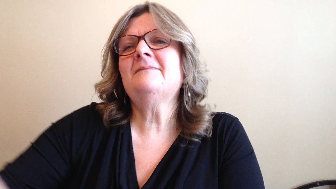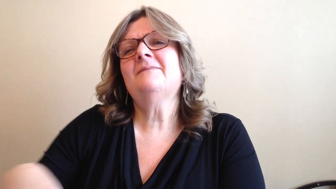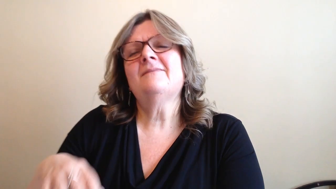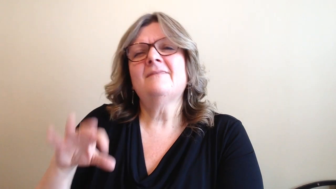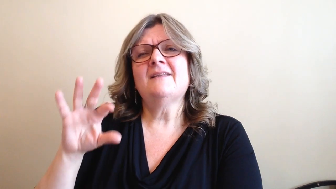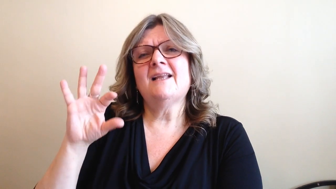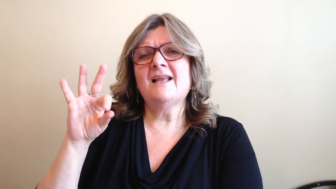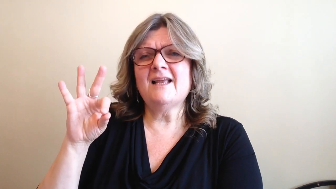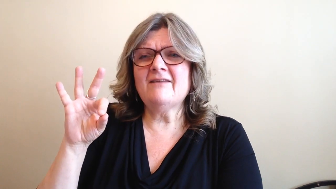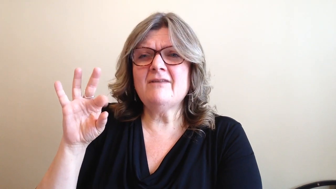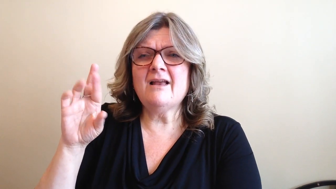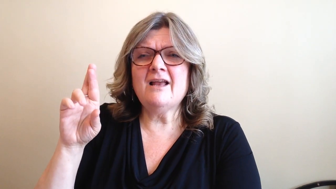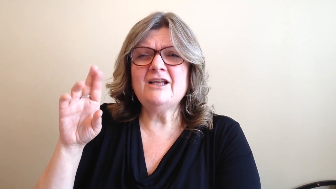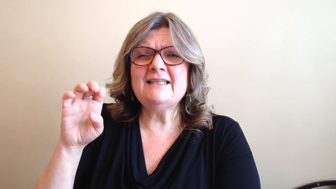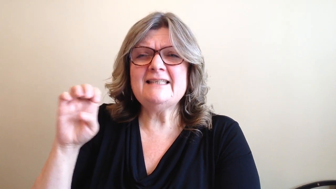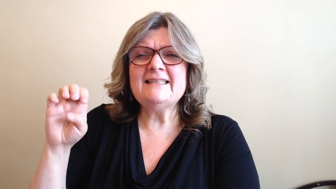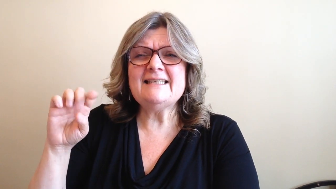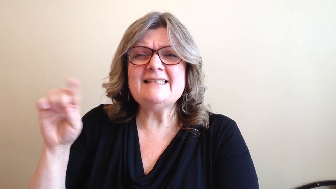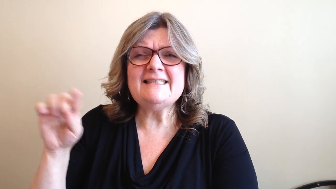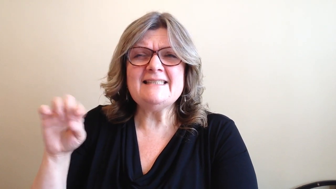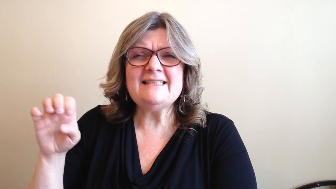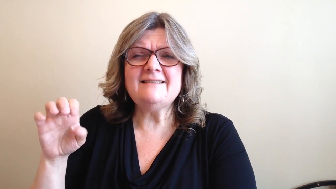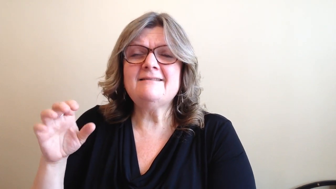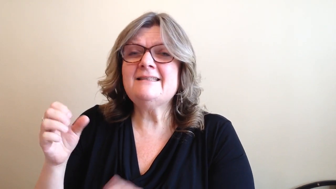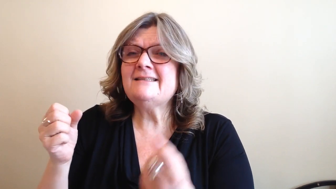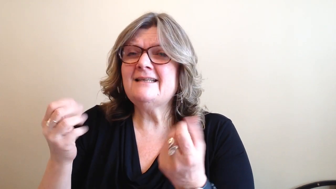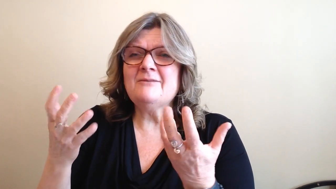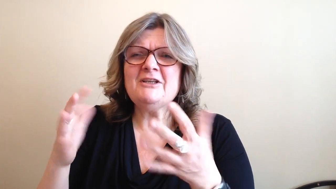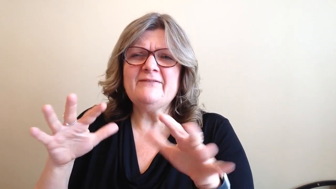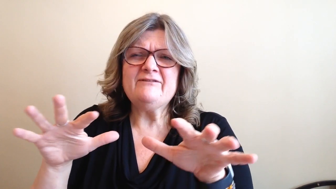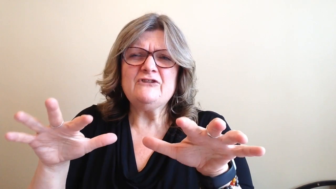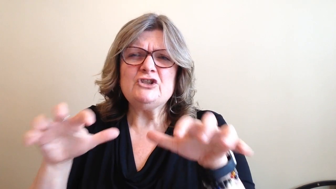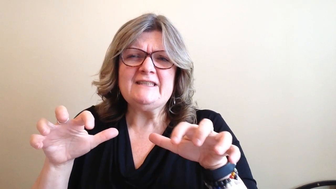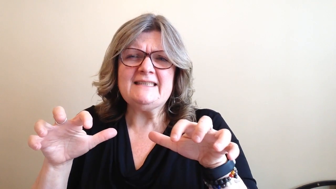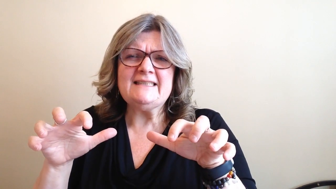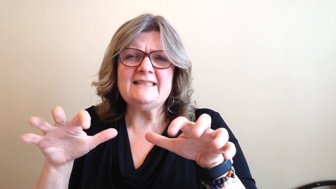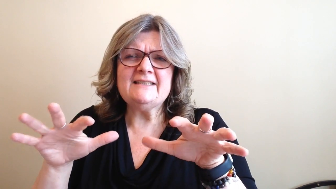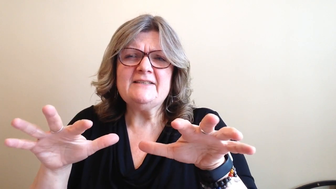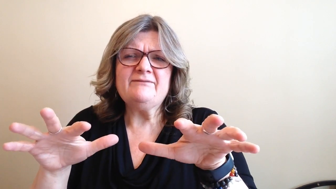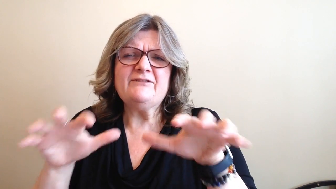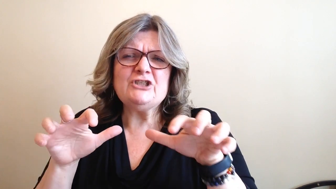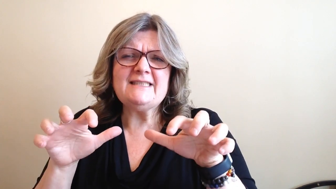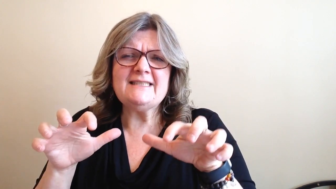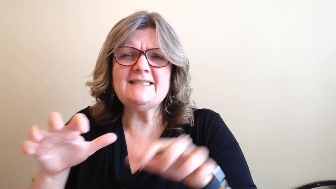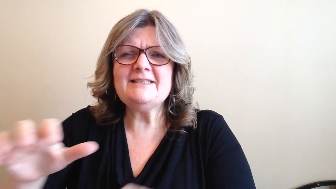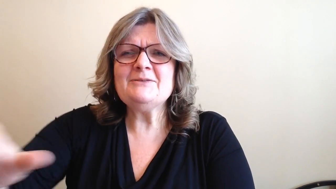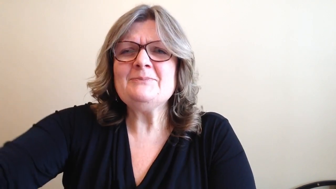Freeze